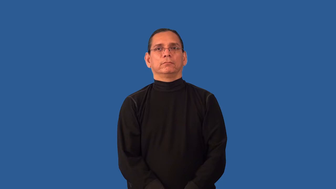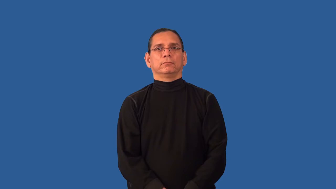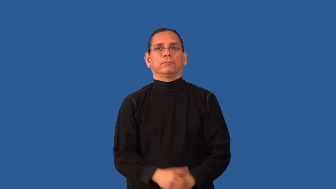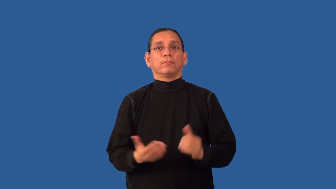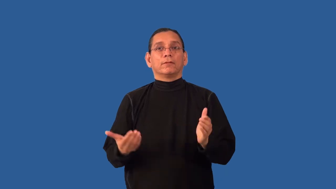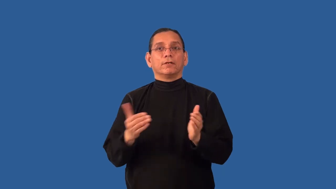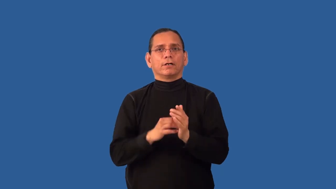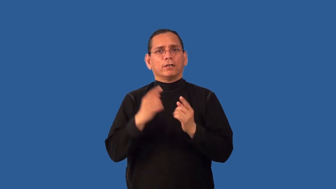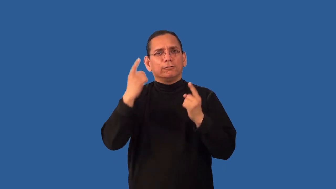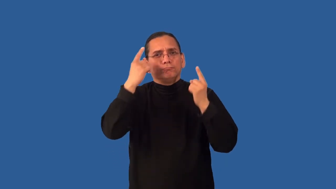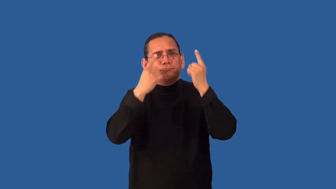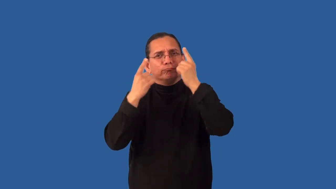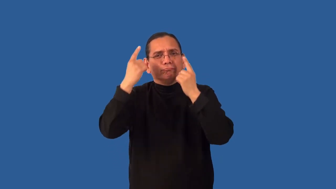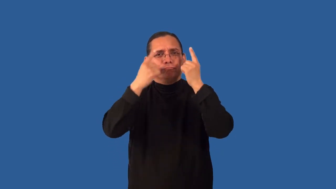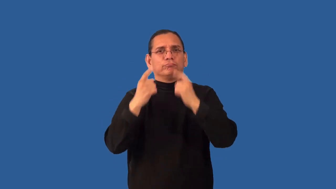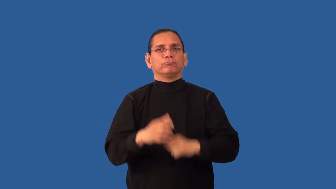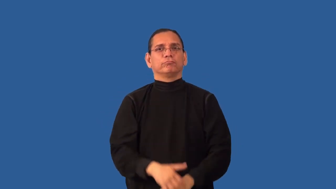afterthought